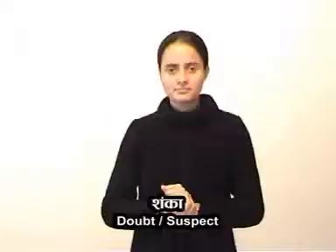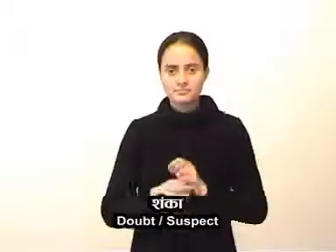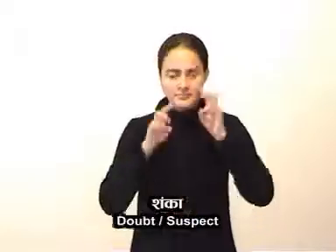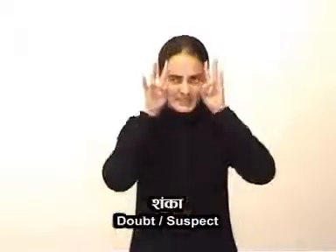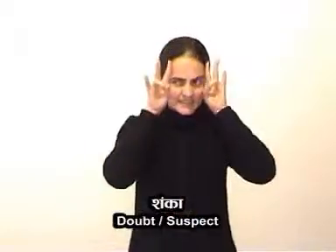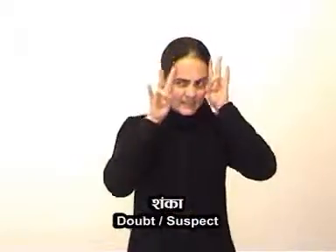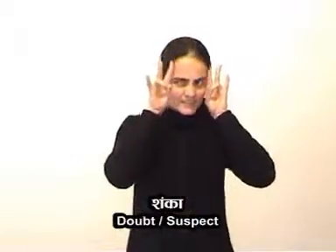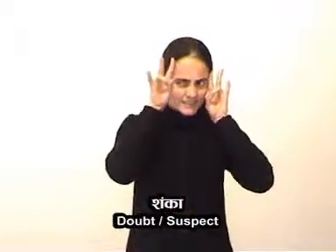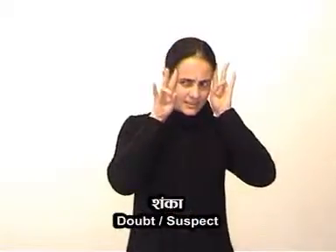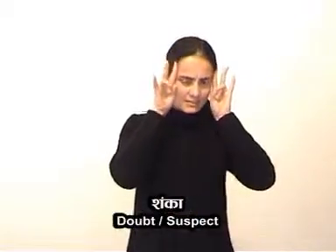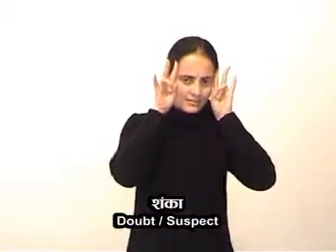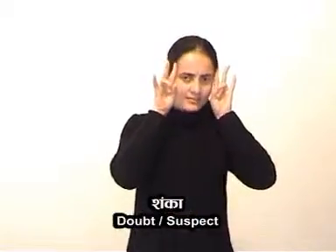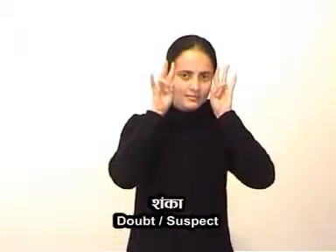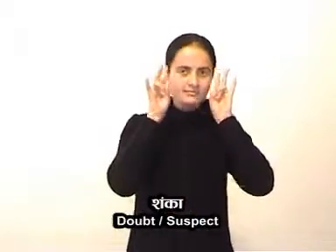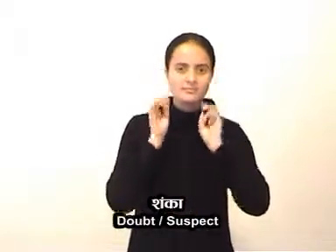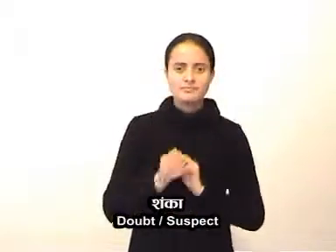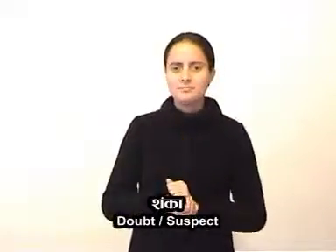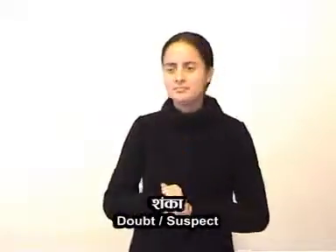doubtsuspect